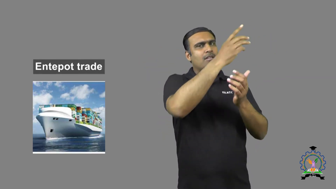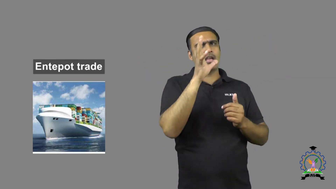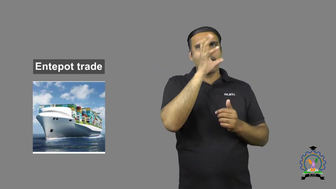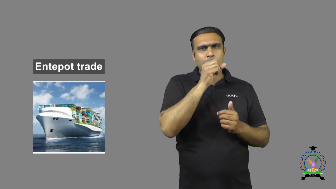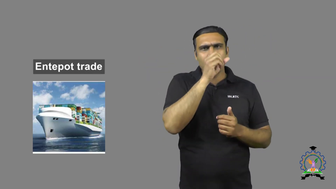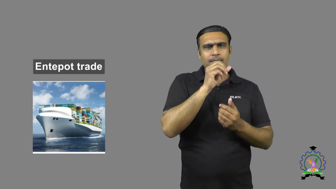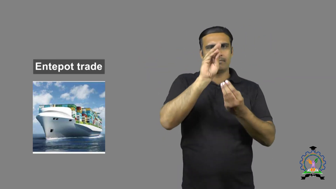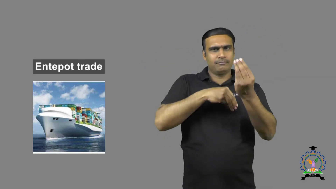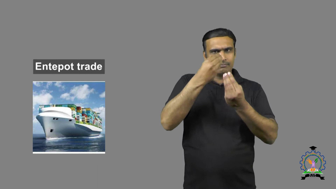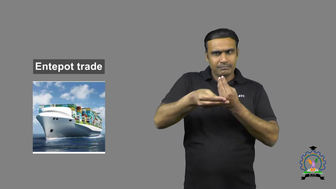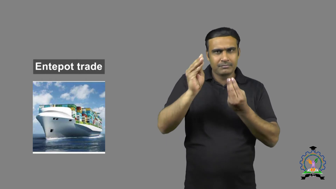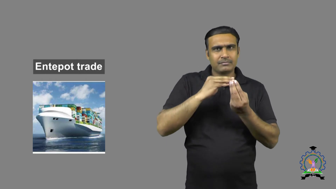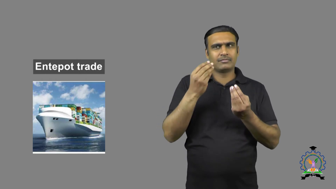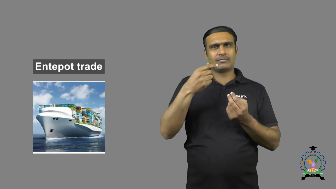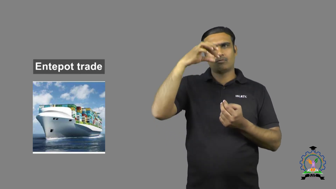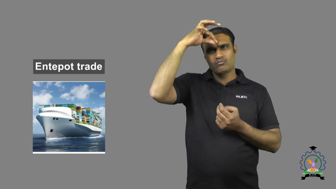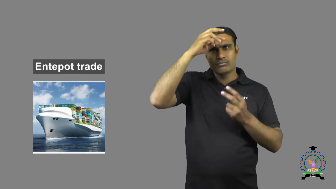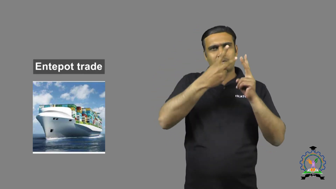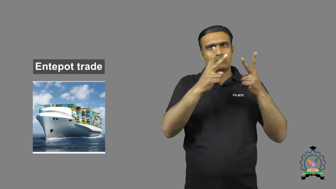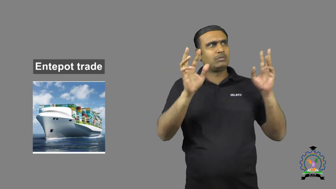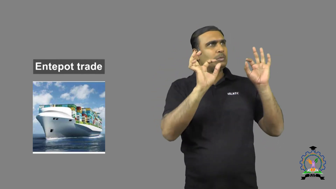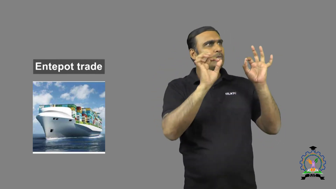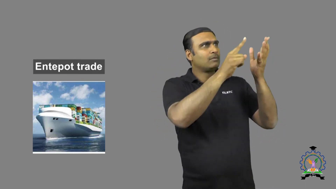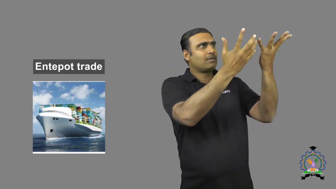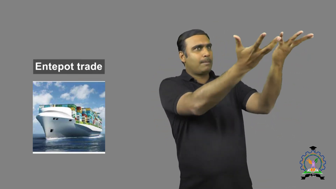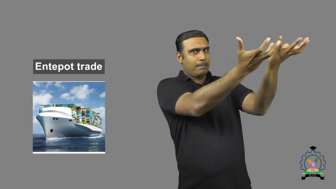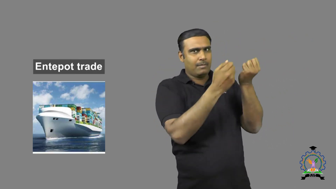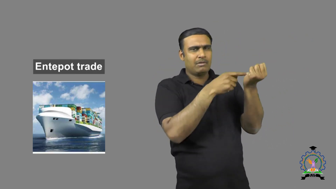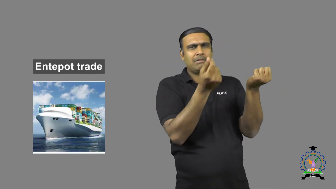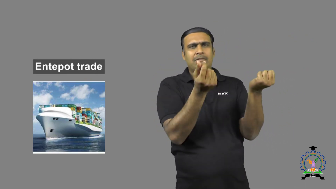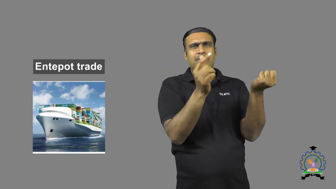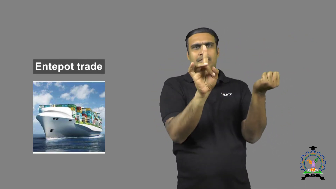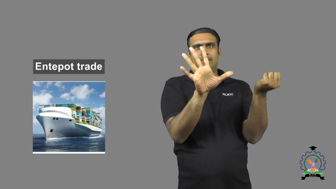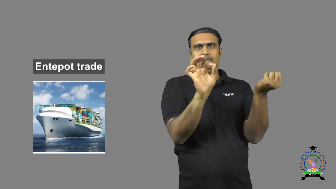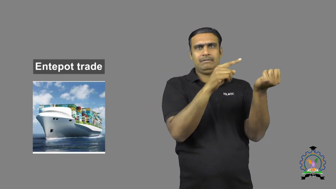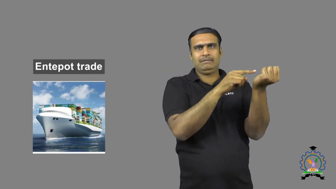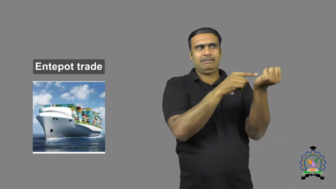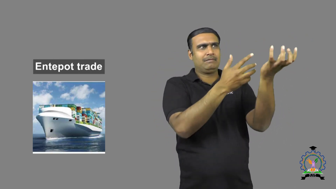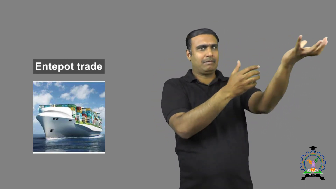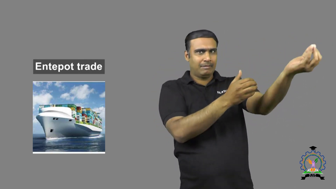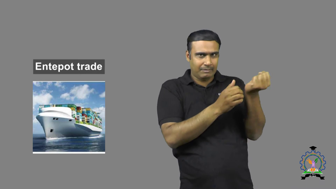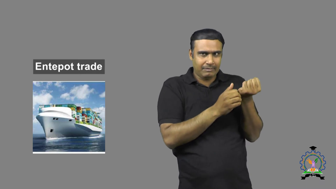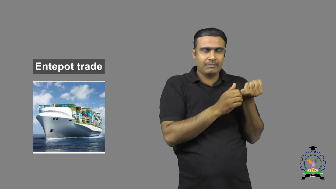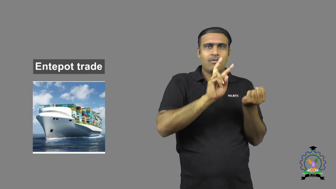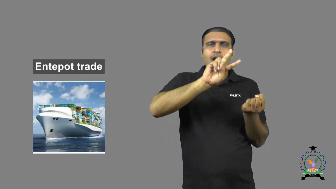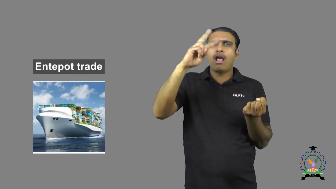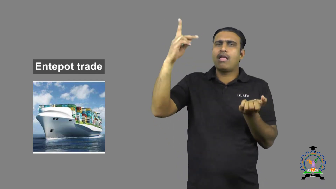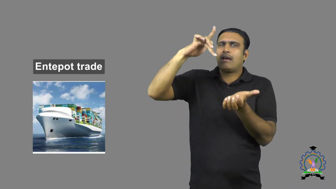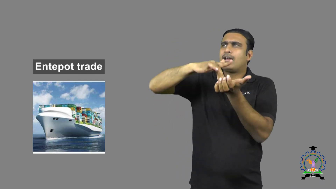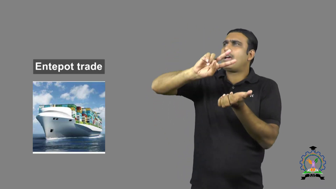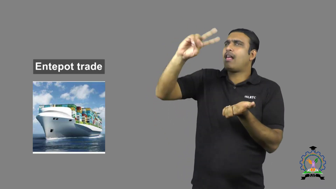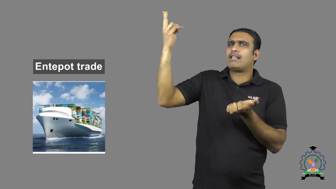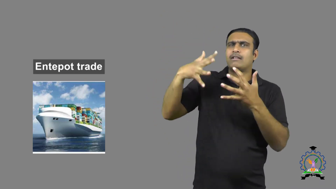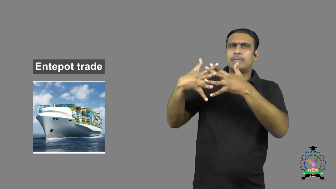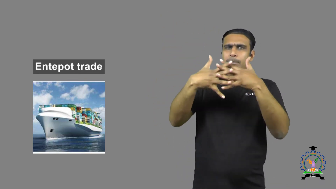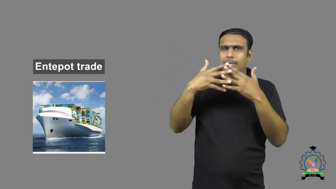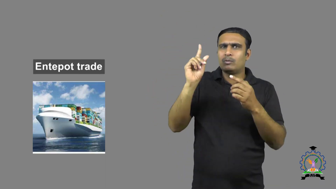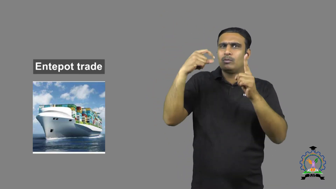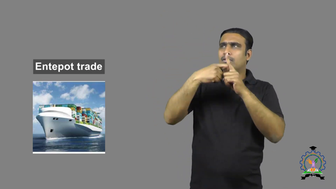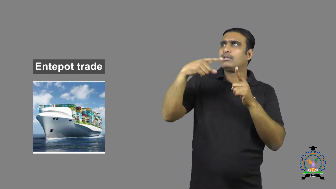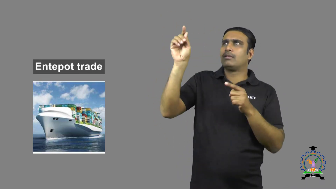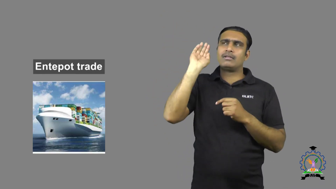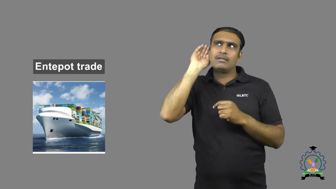Entepot trade